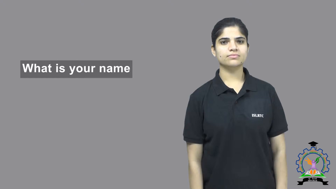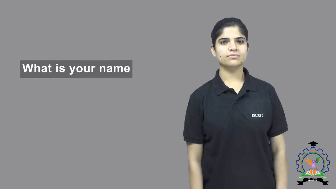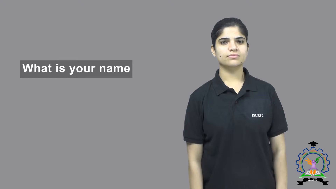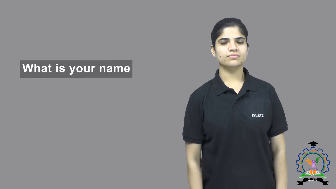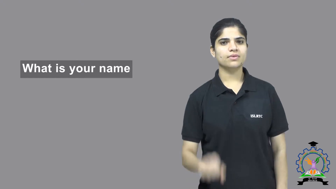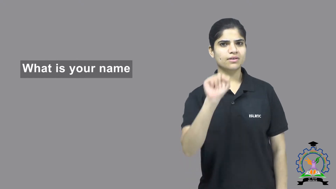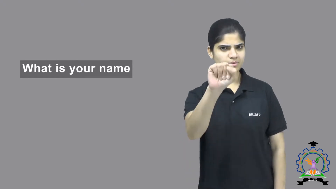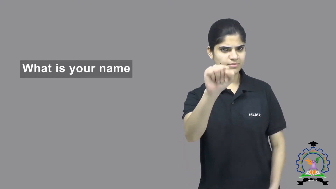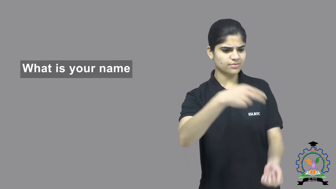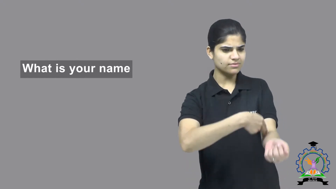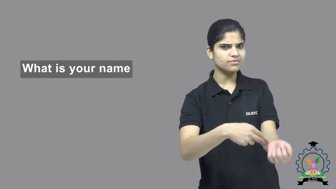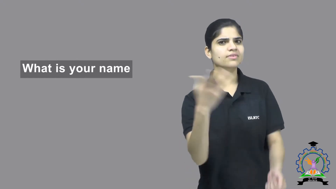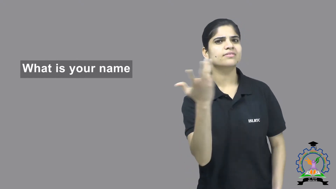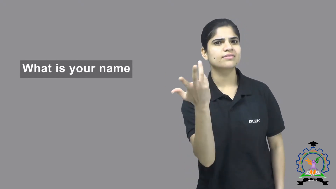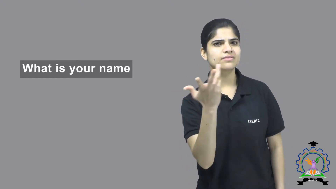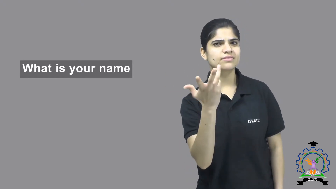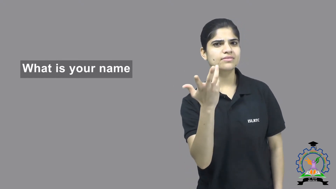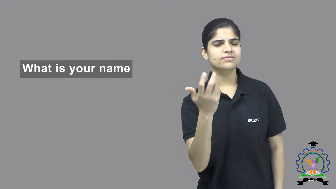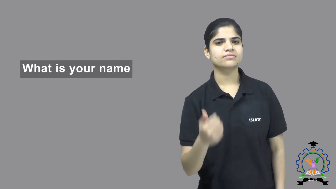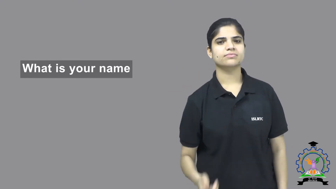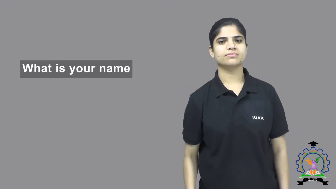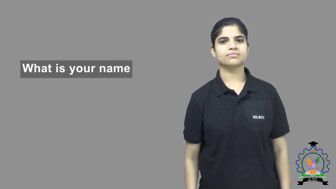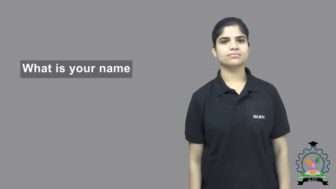What is your name